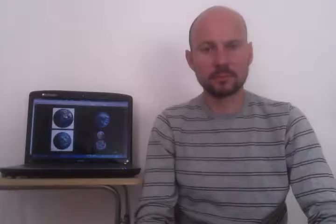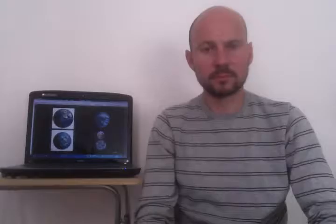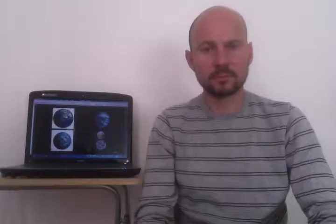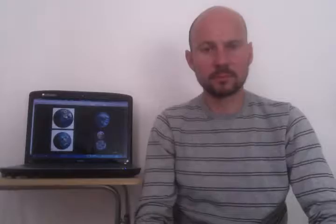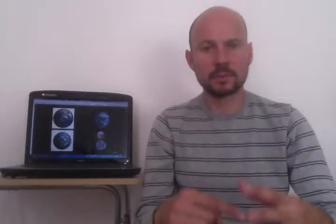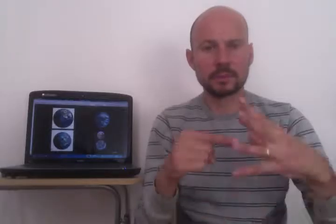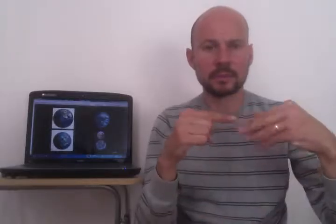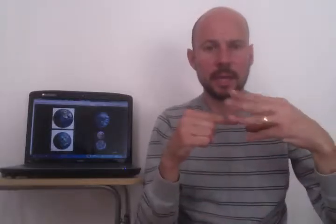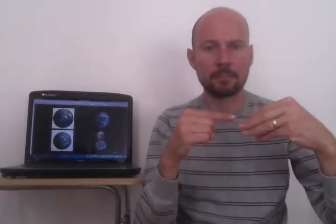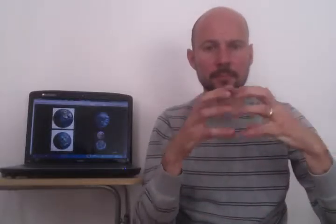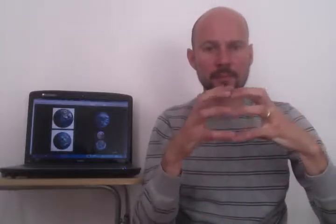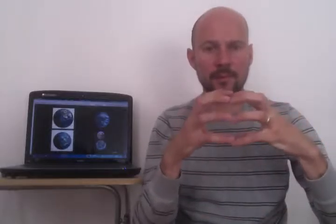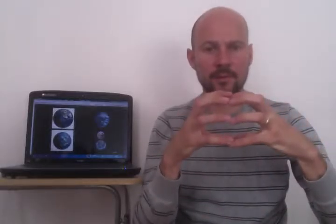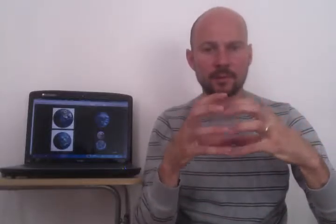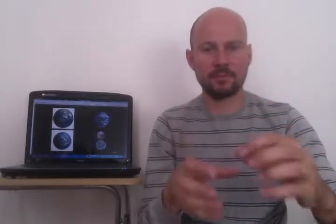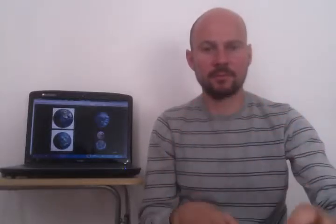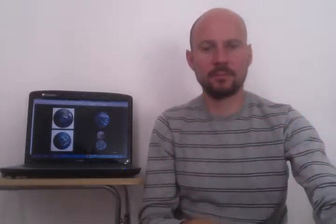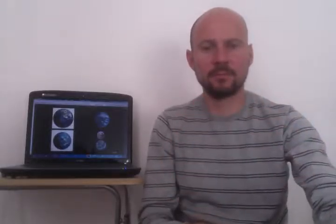earth